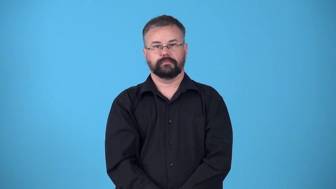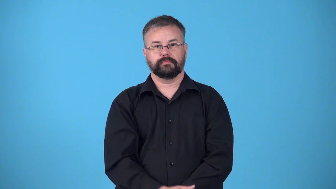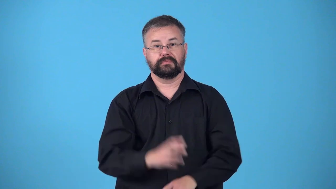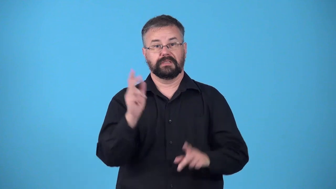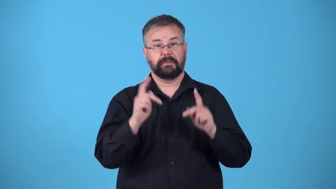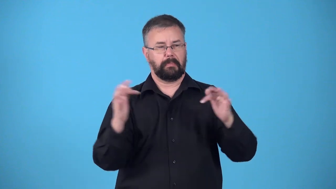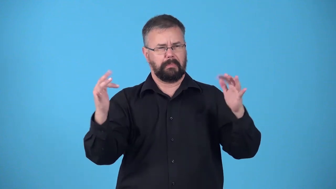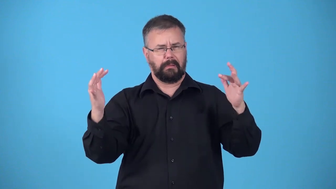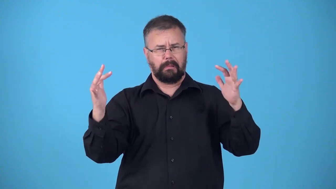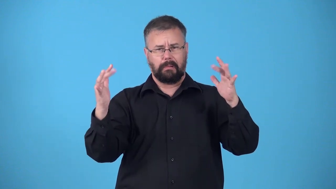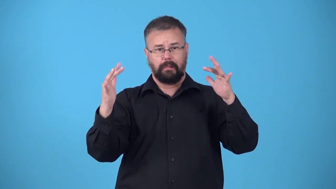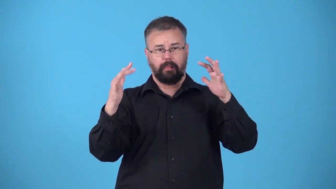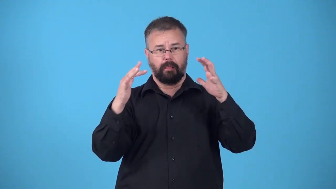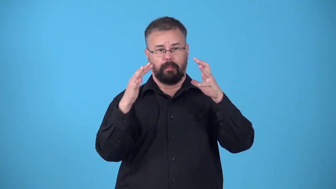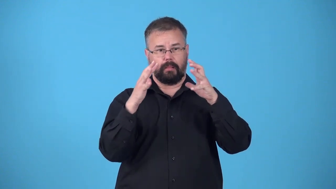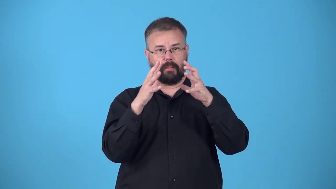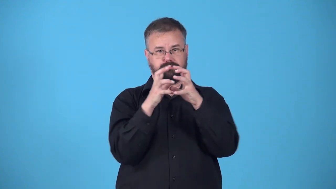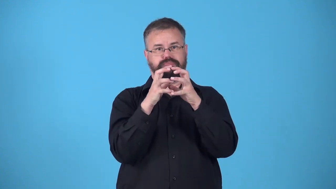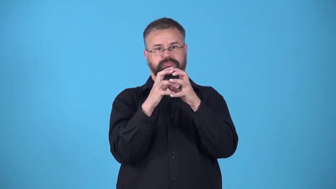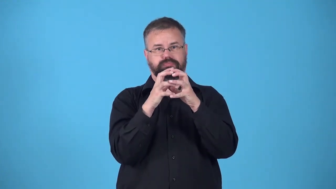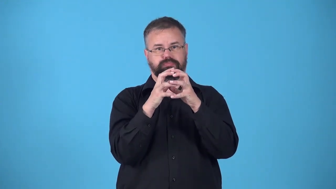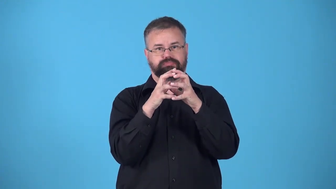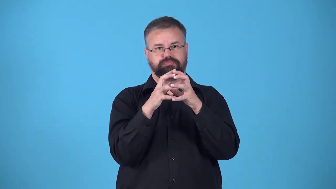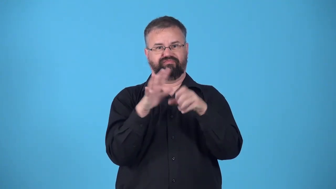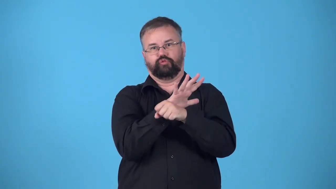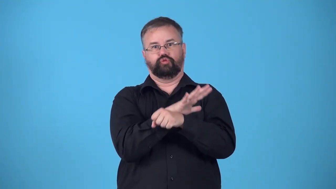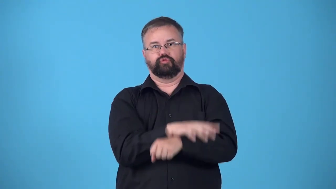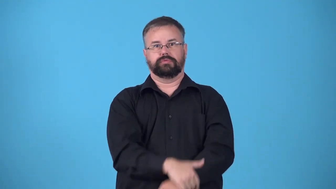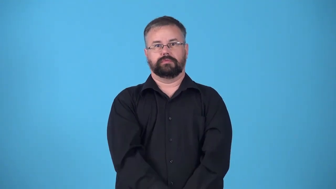crowd in, crowd into